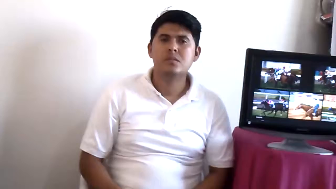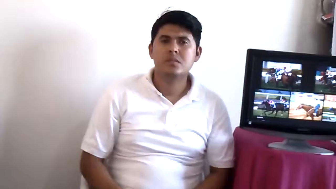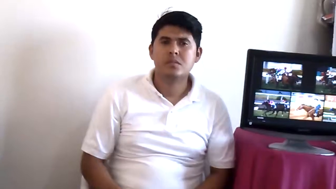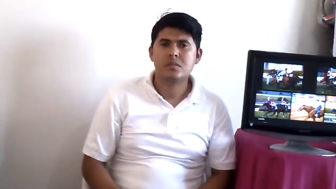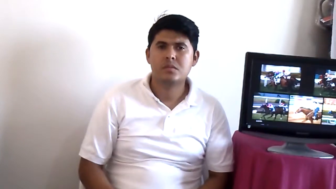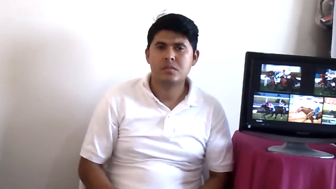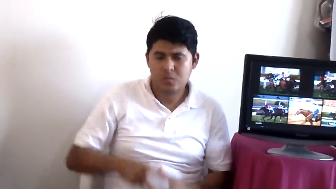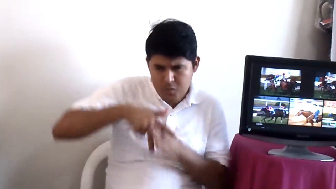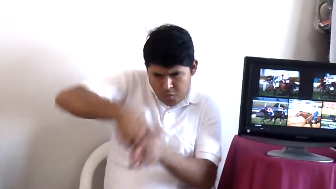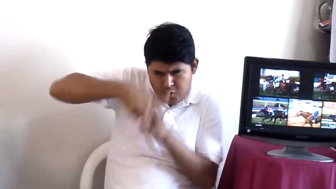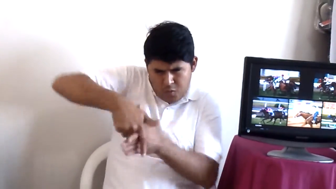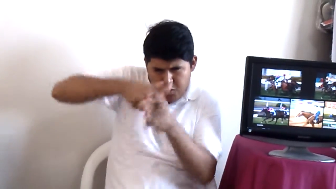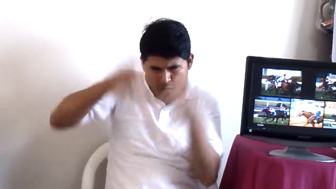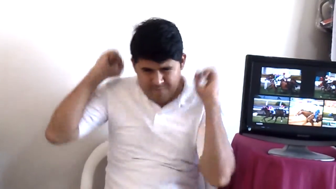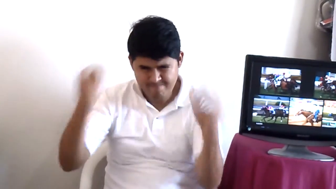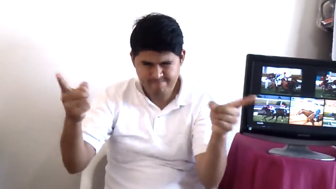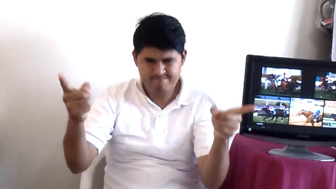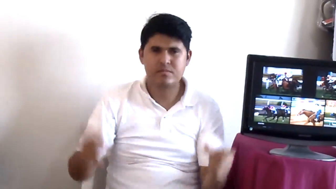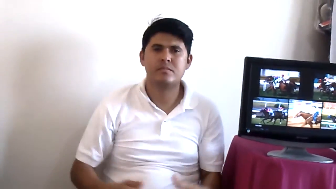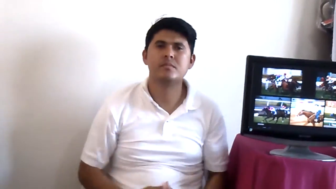horseracing